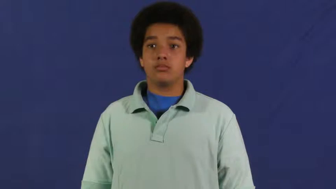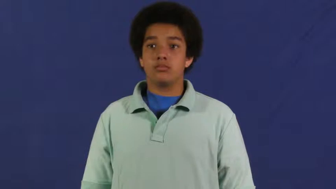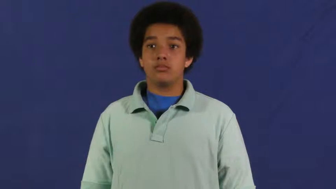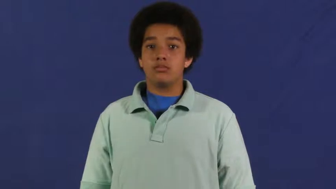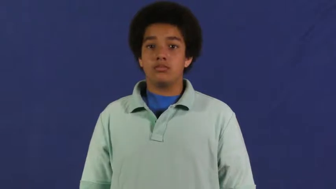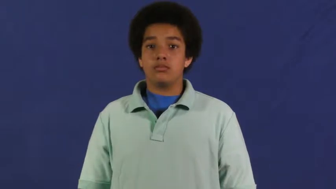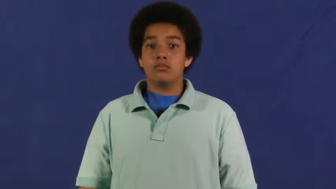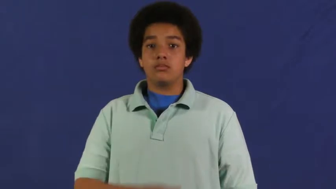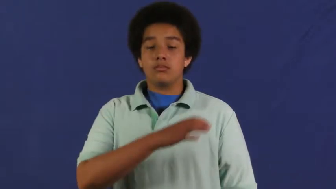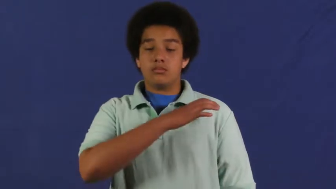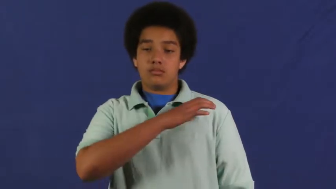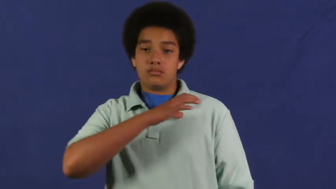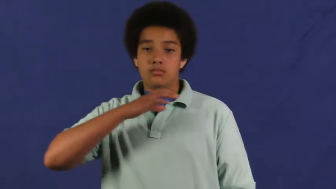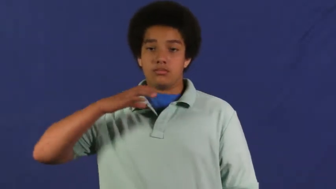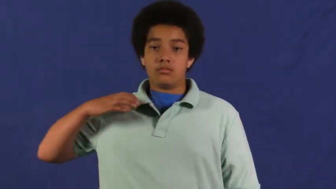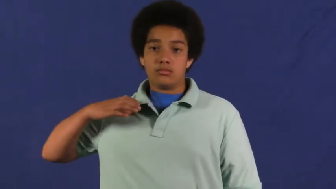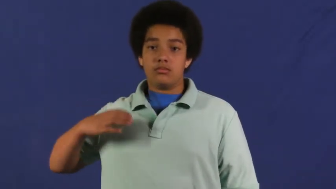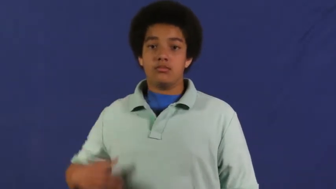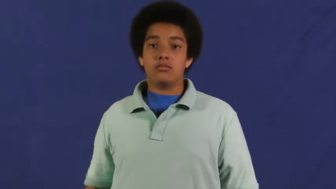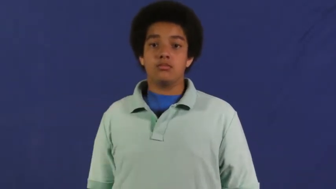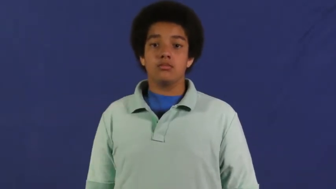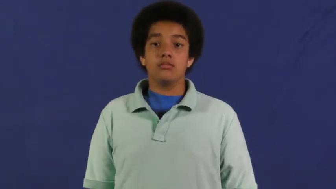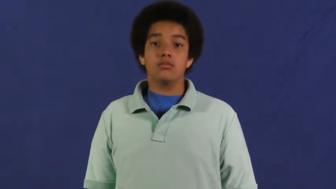council